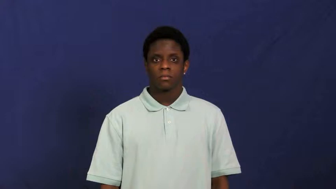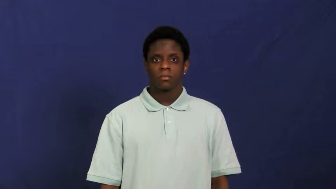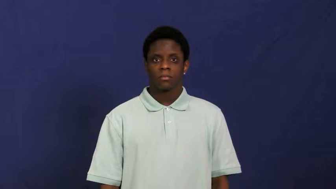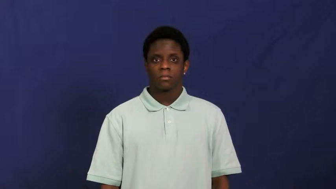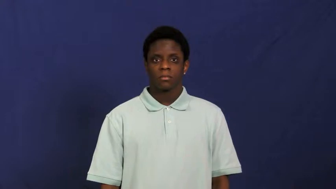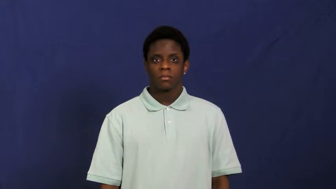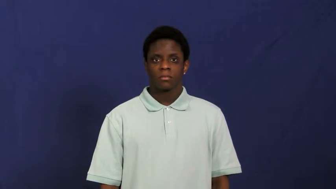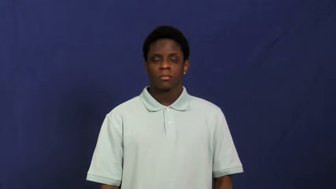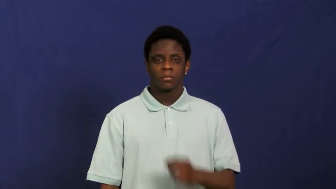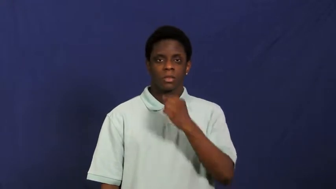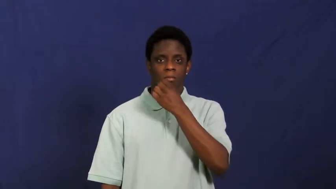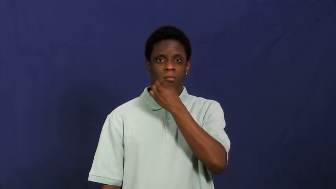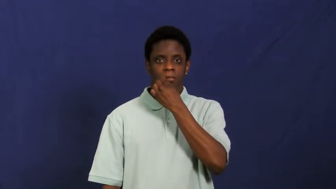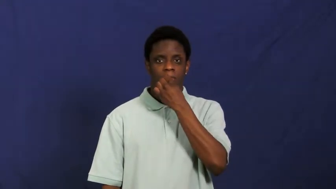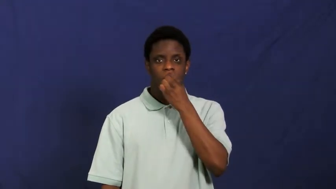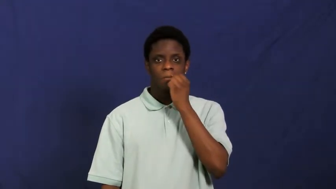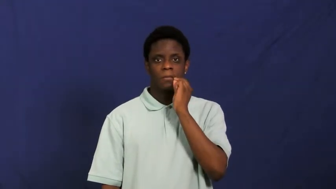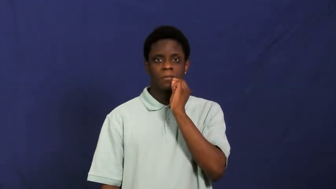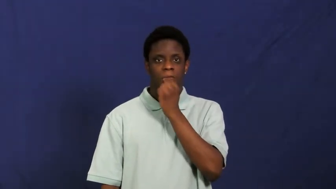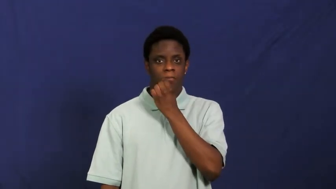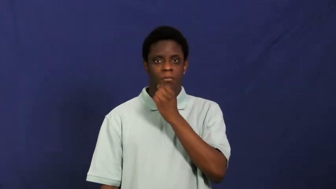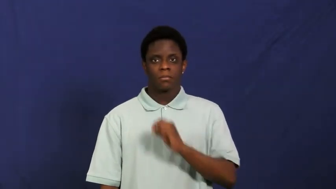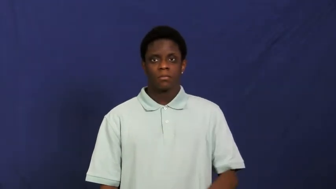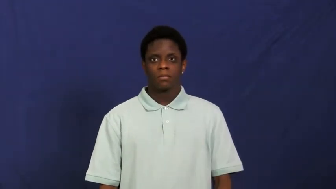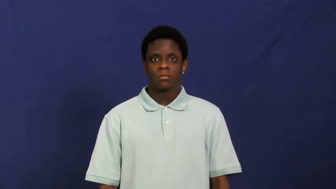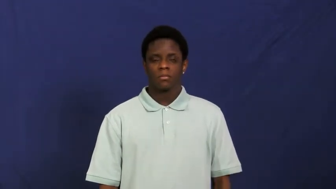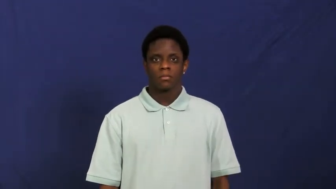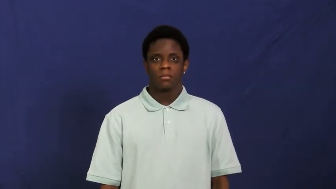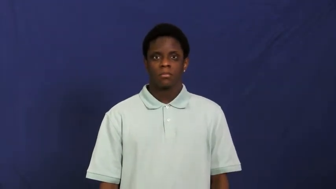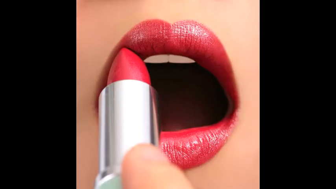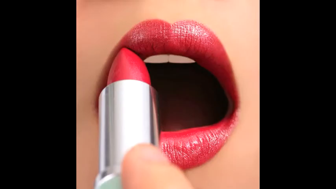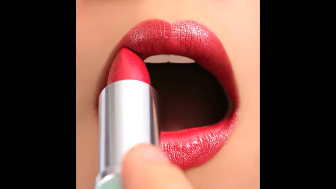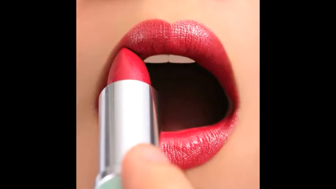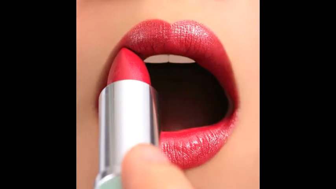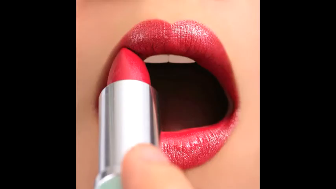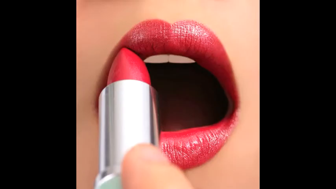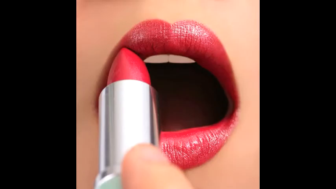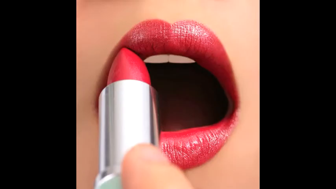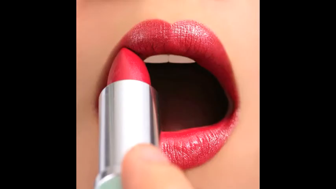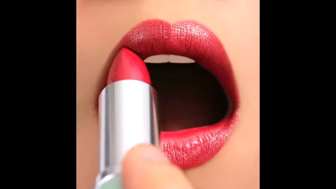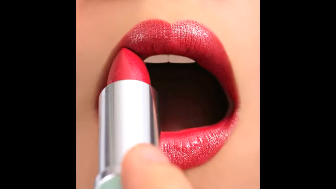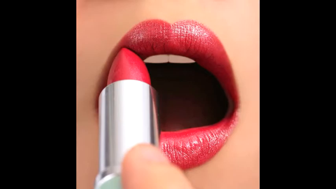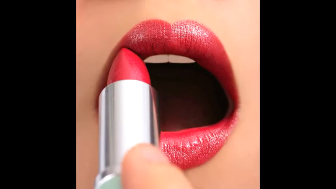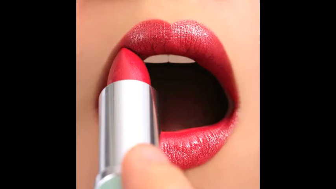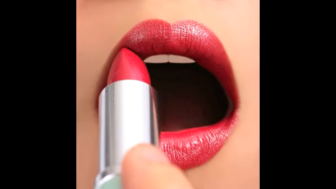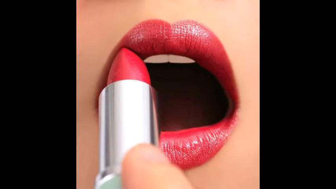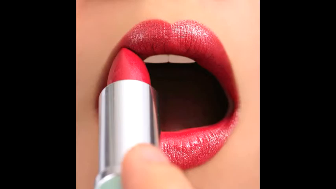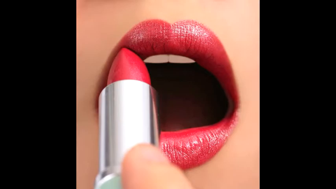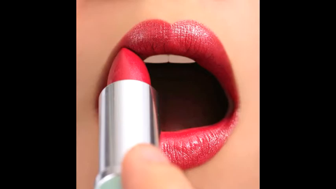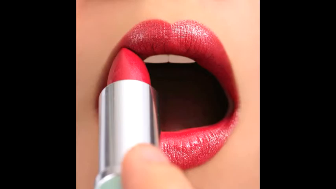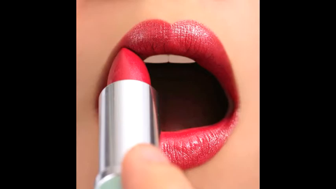lipstick